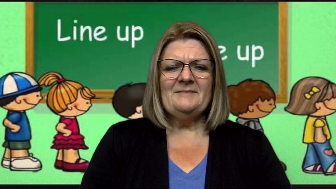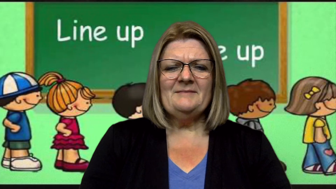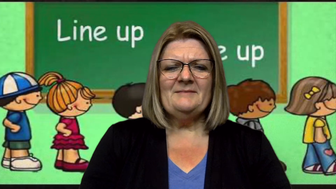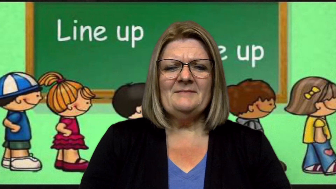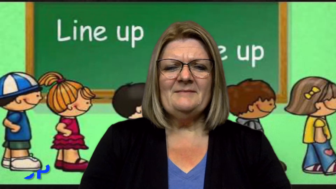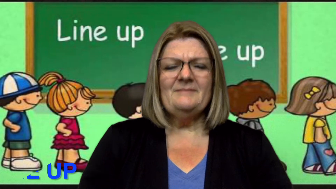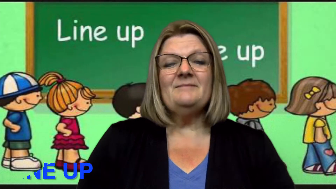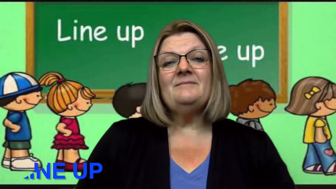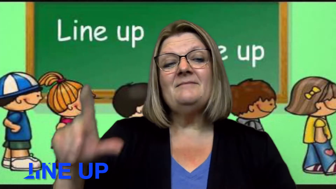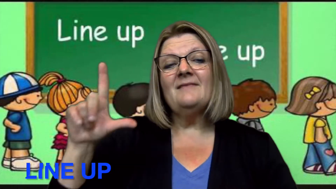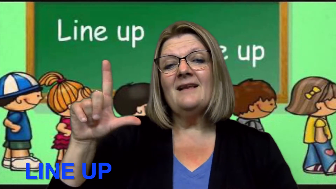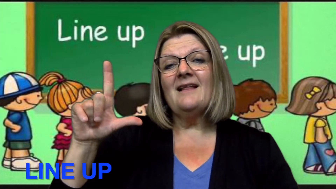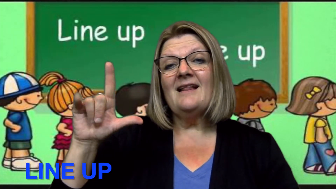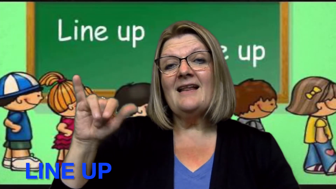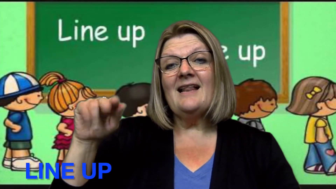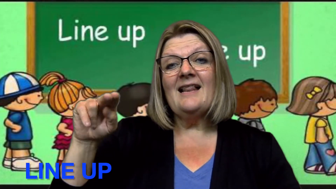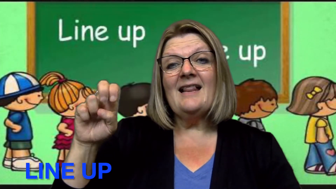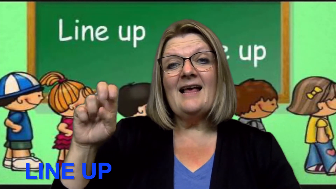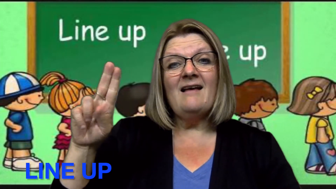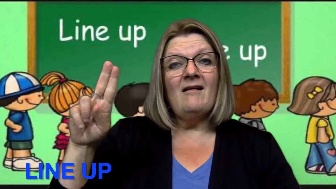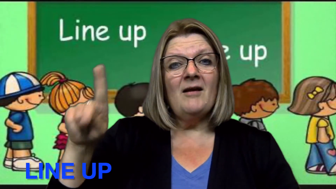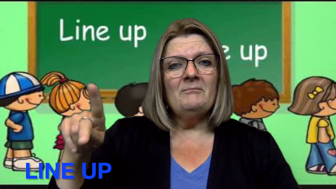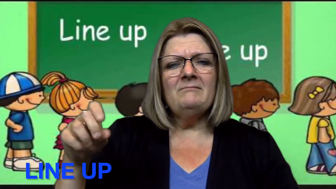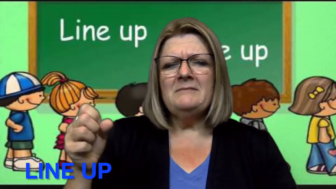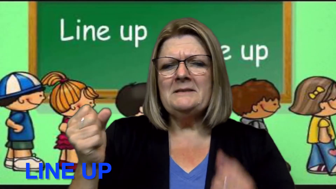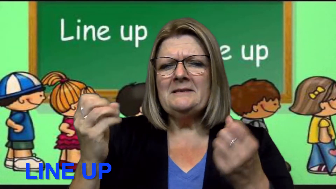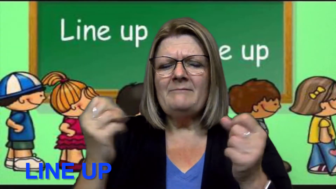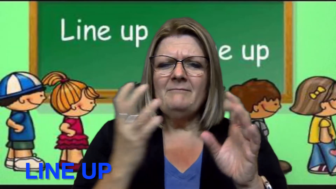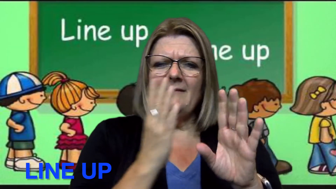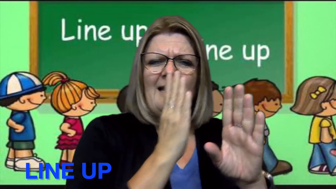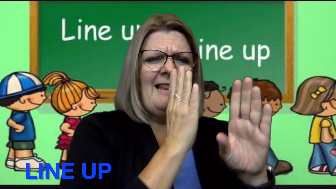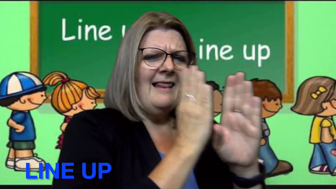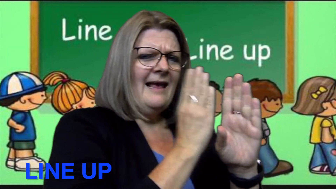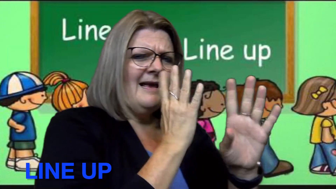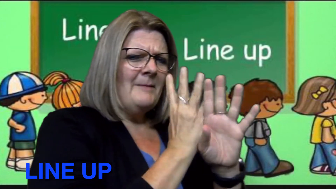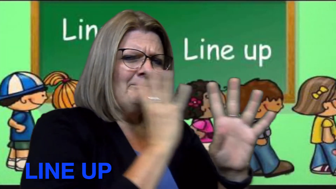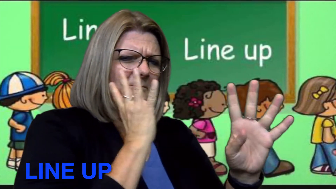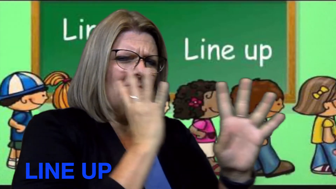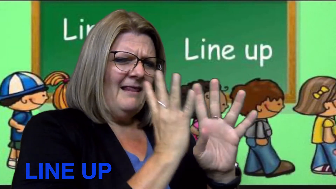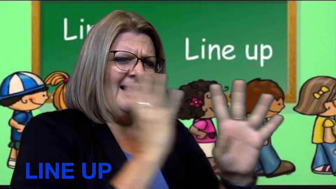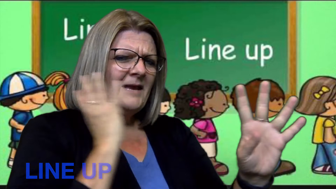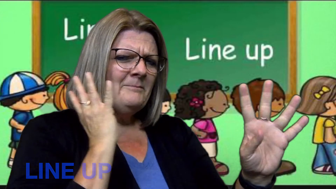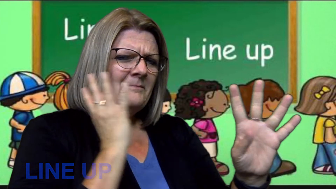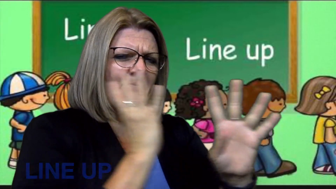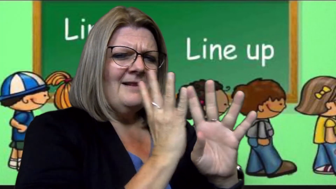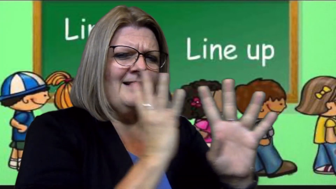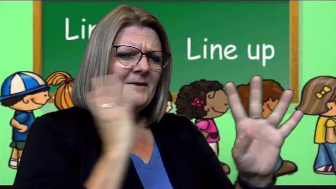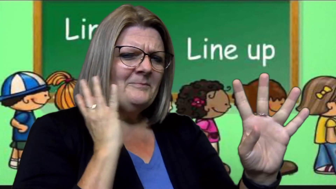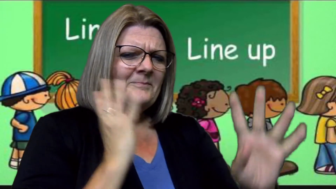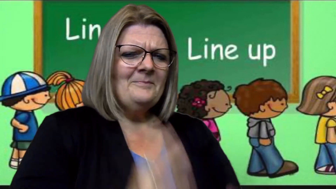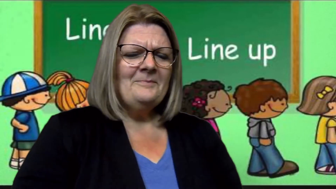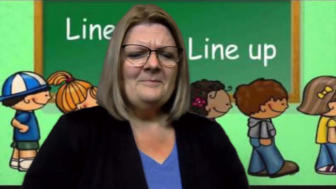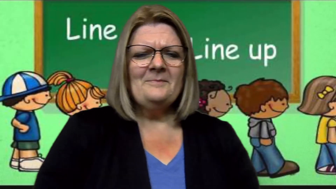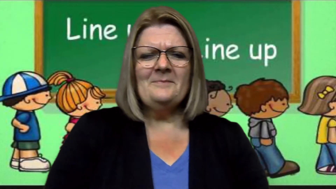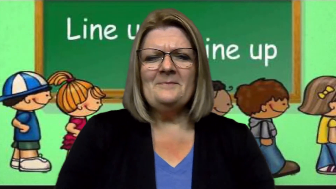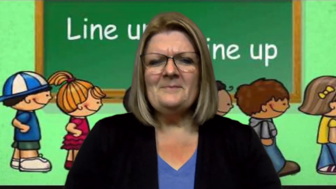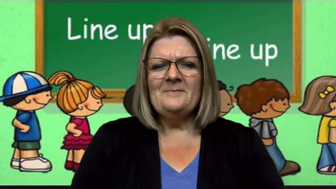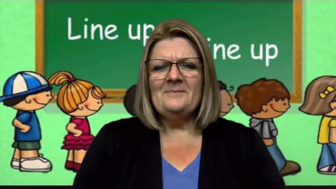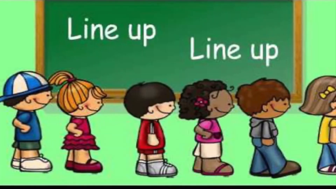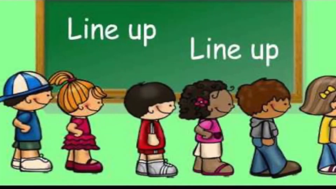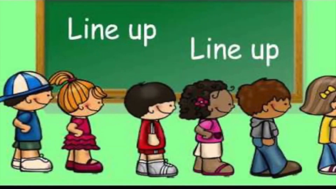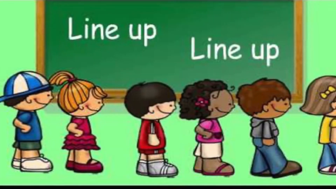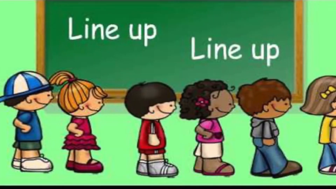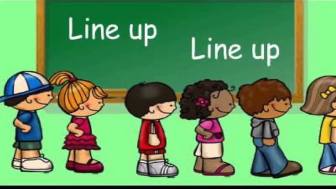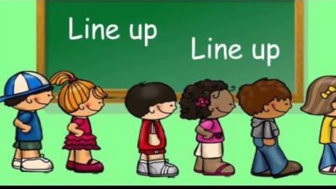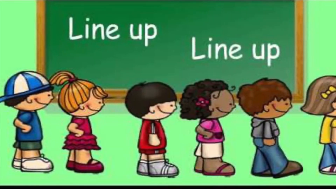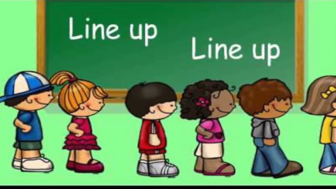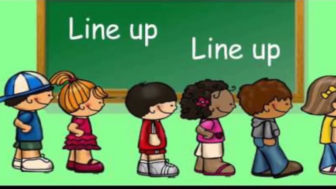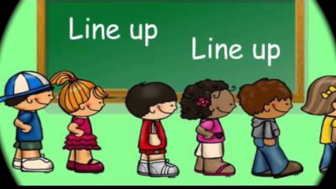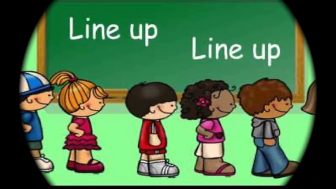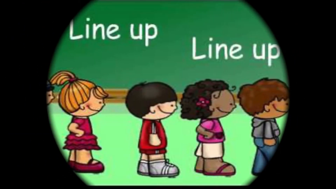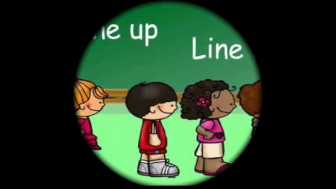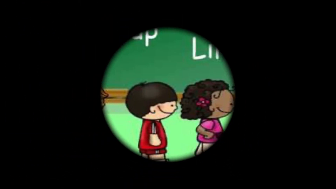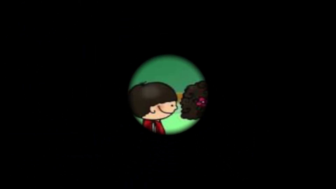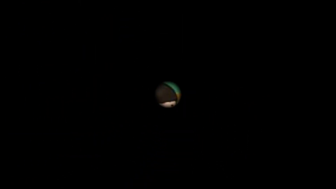LINE UP